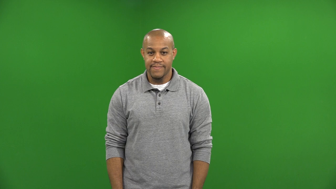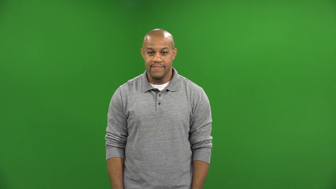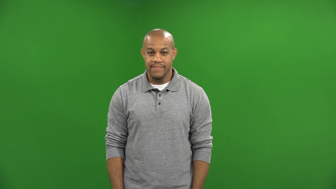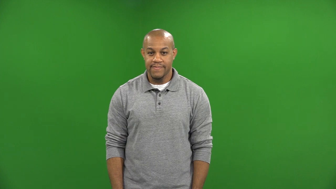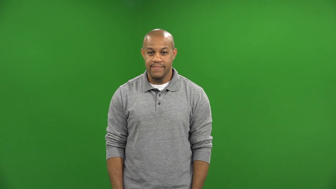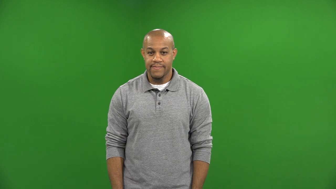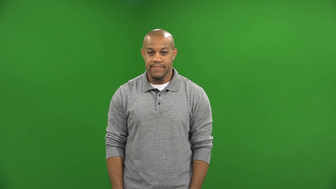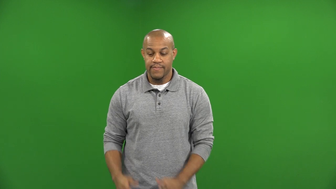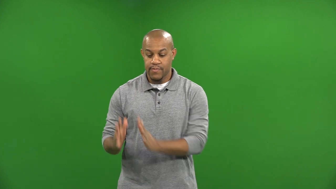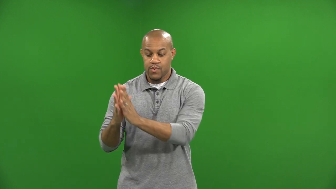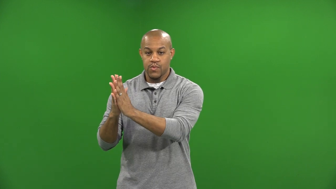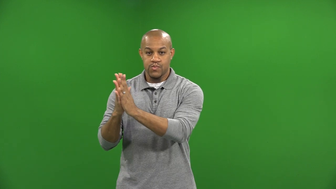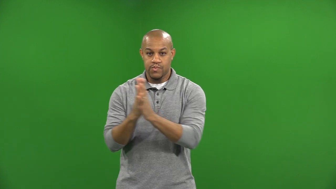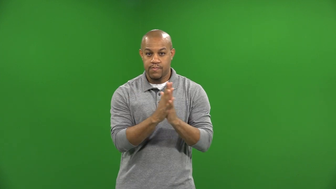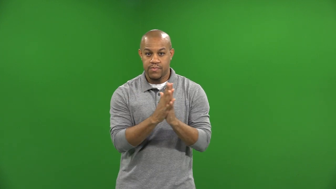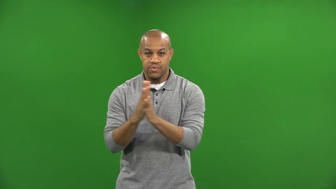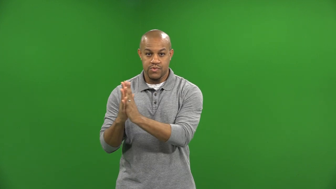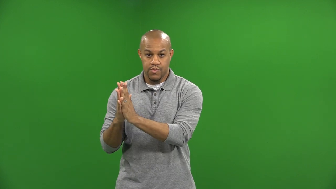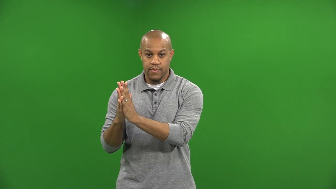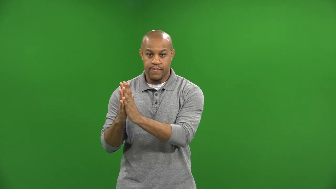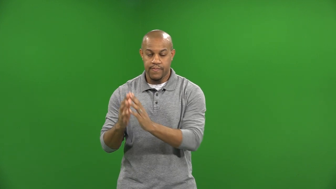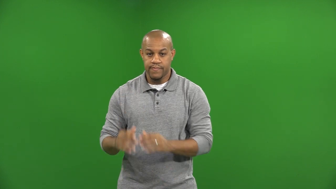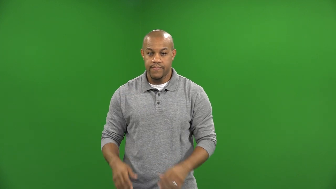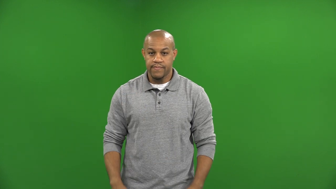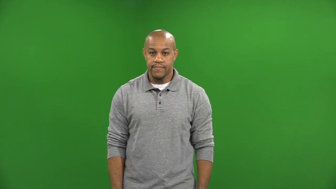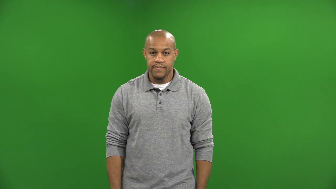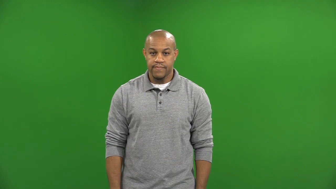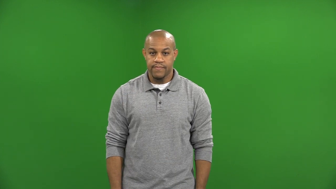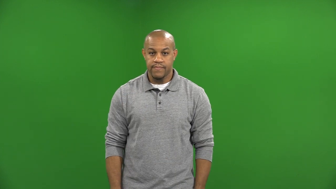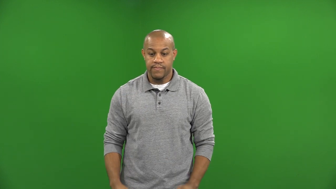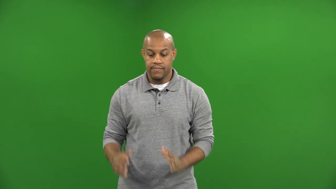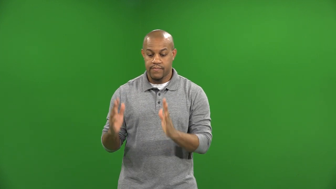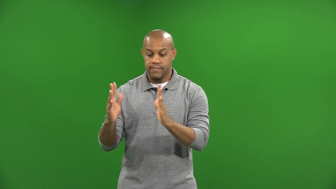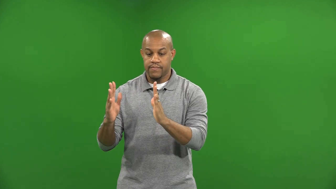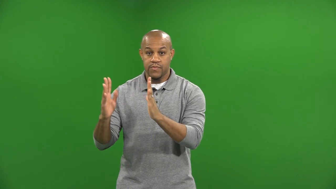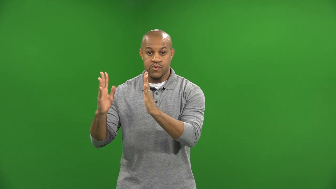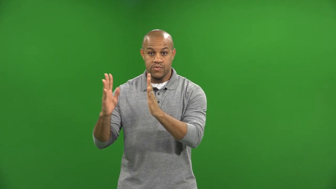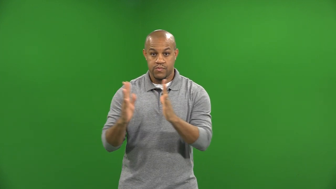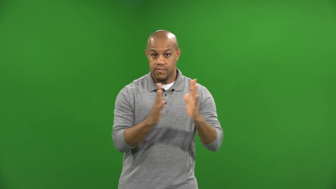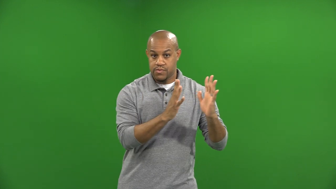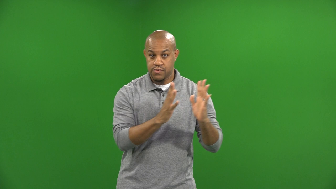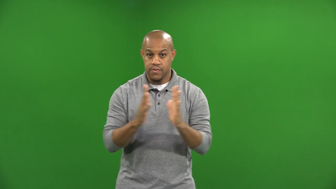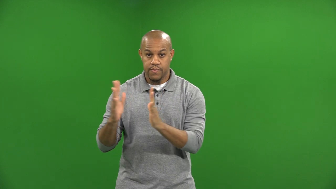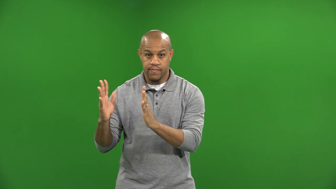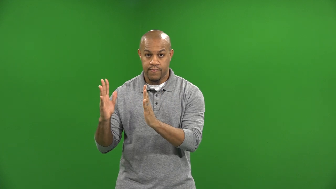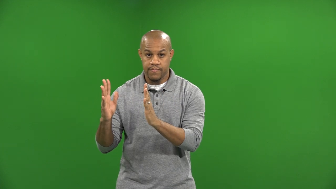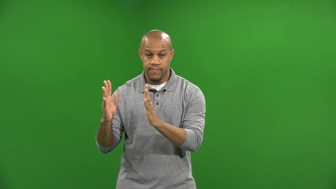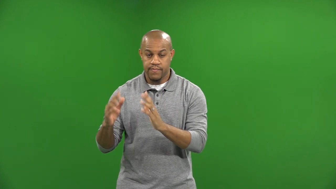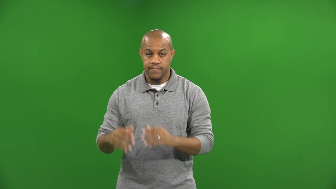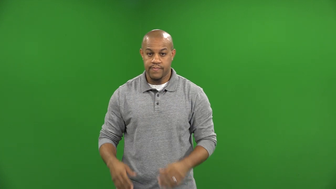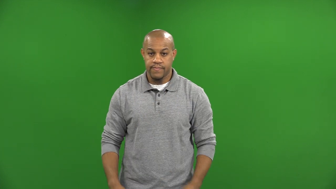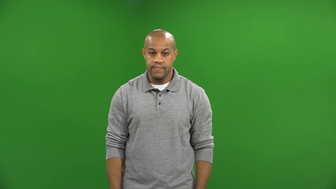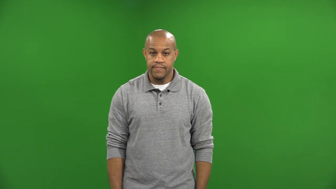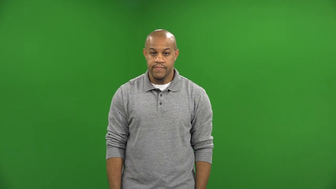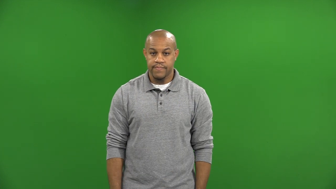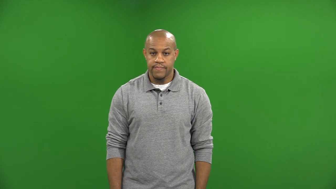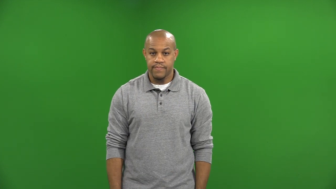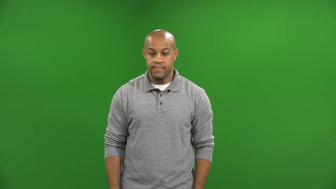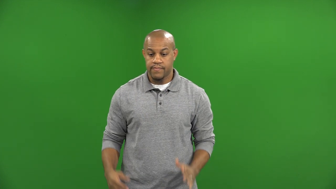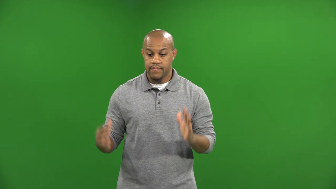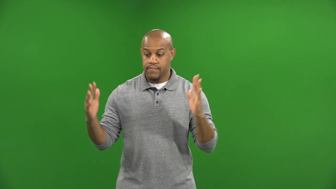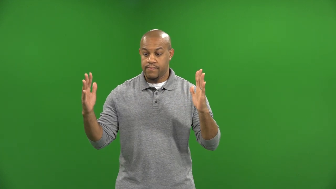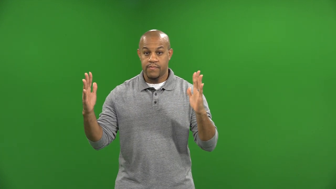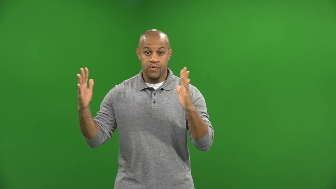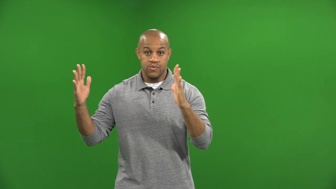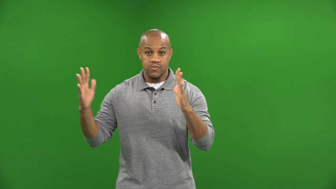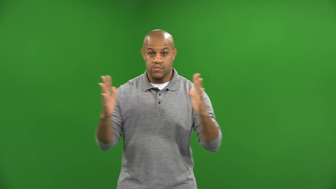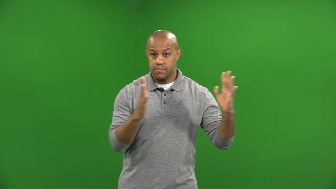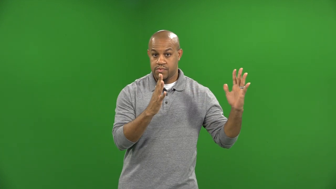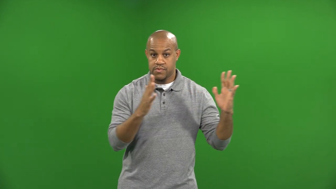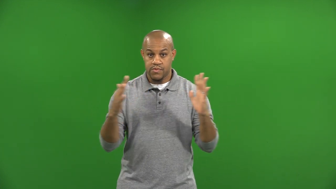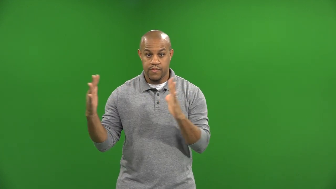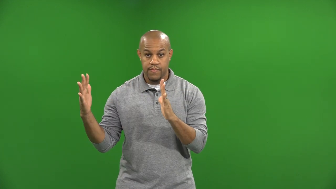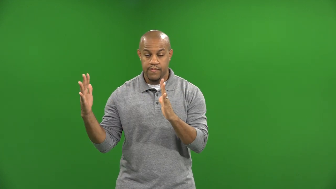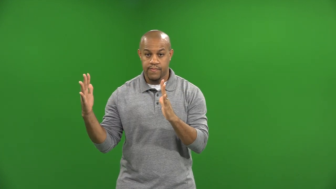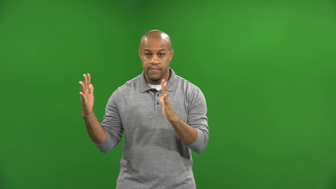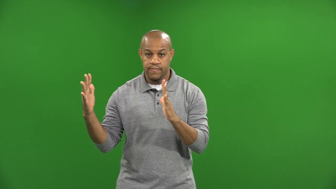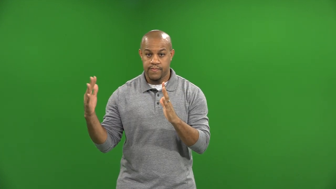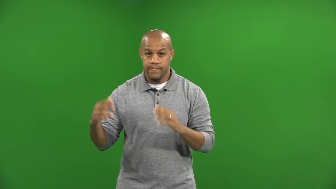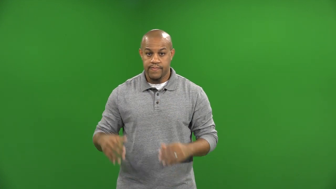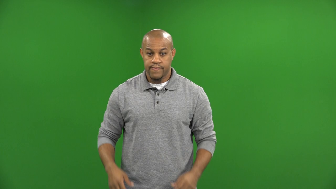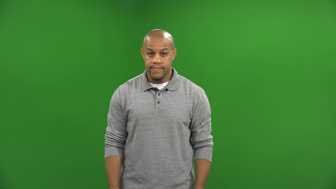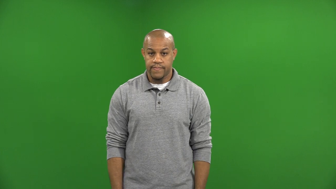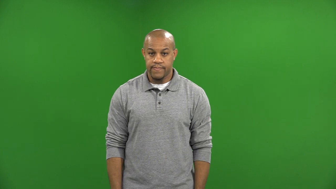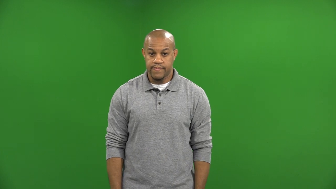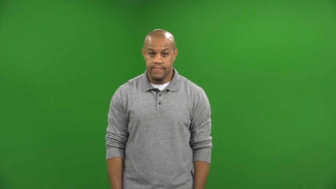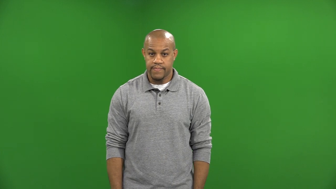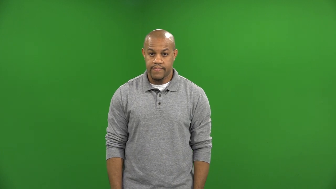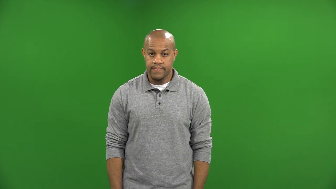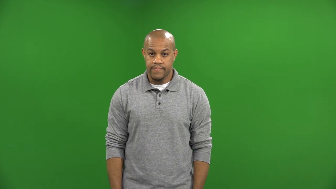Scrimmage